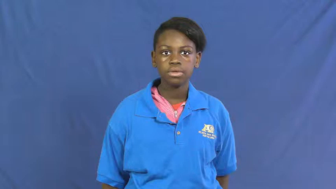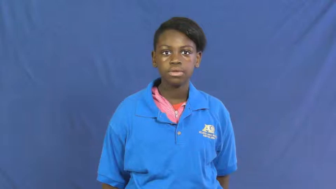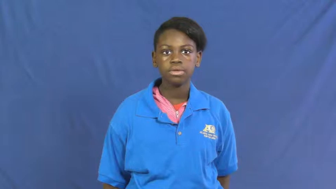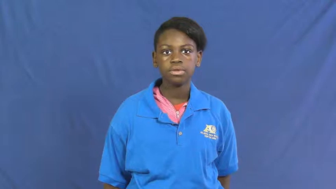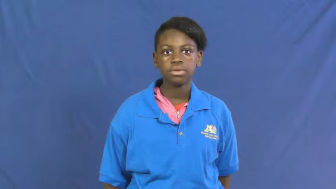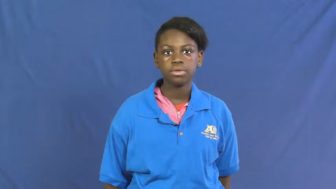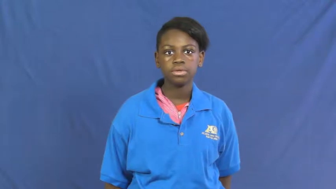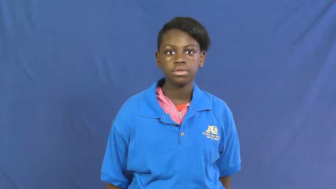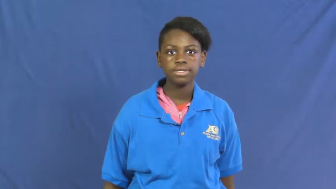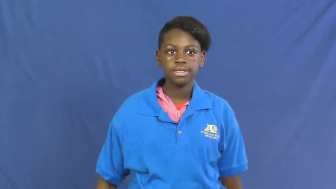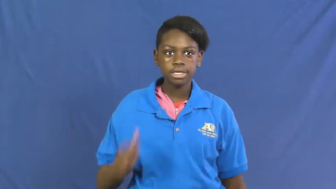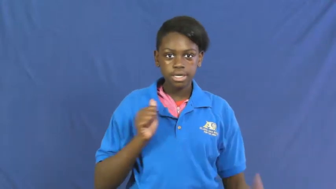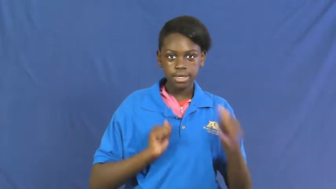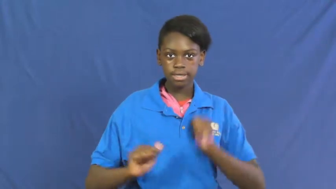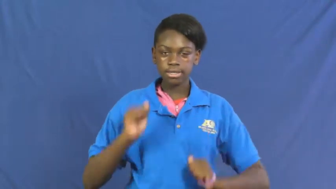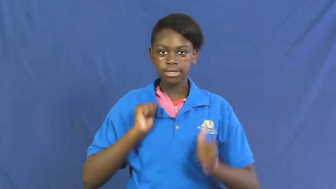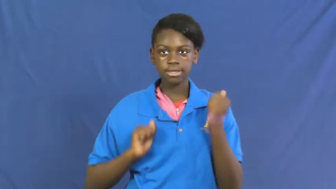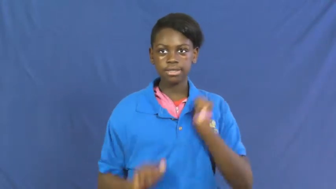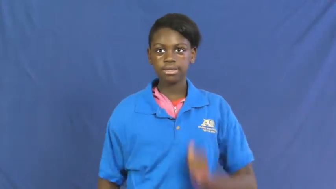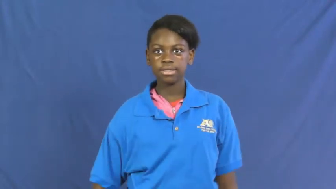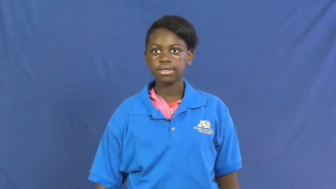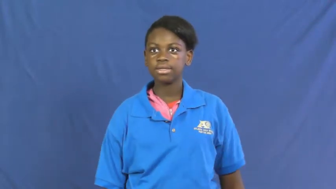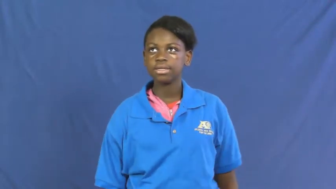drama-theater